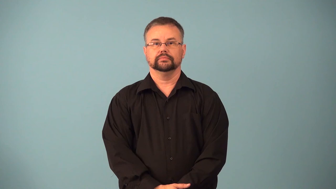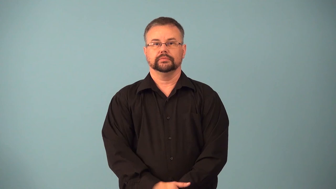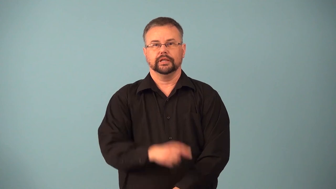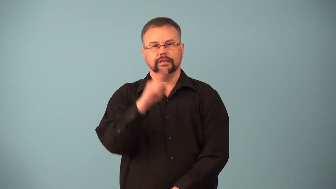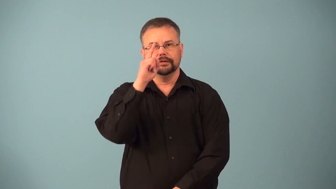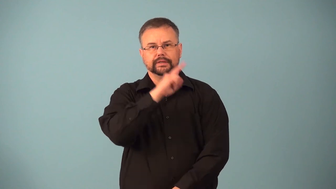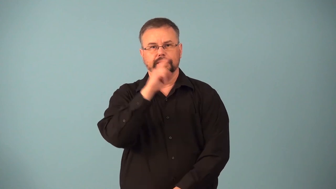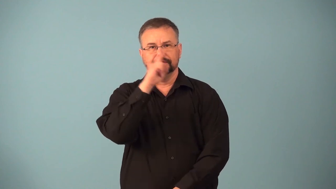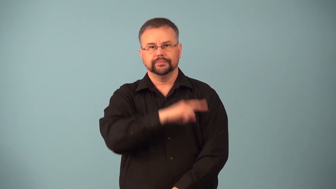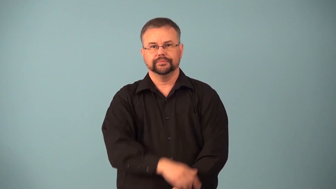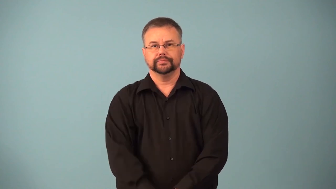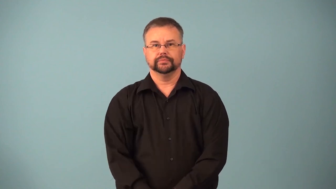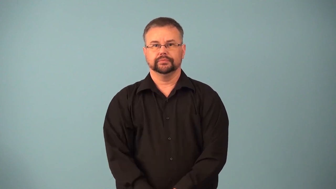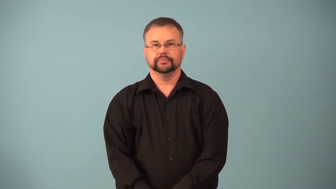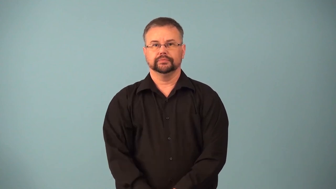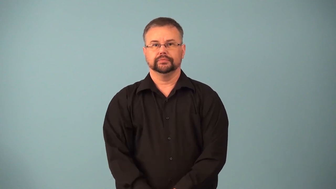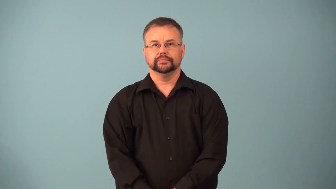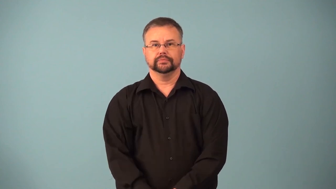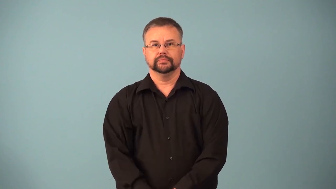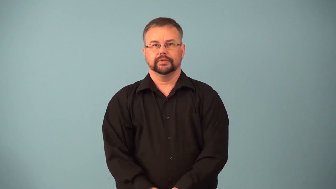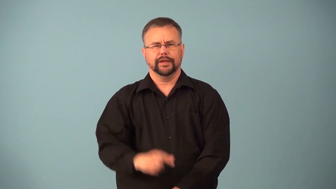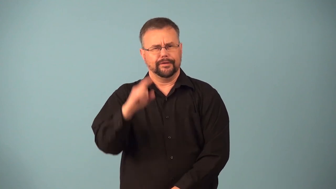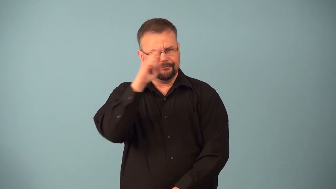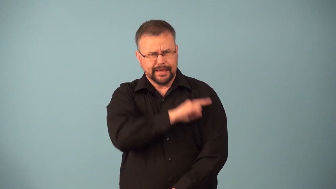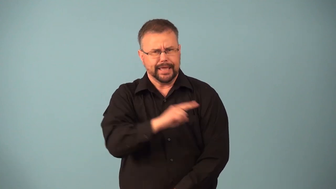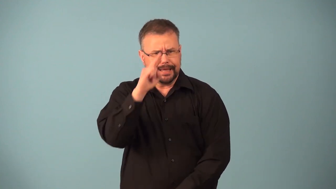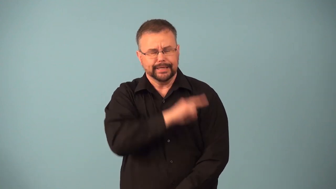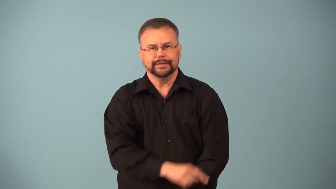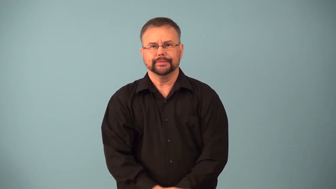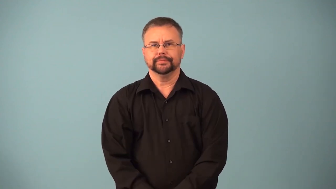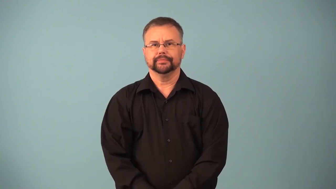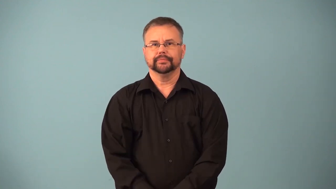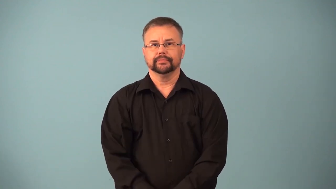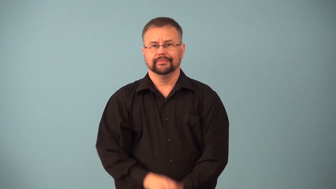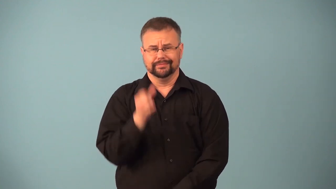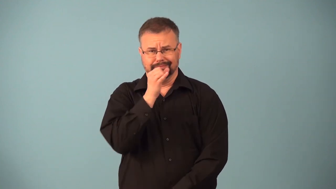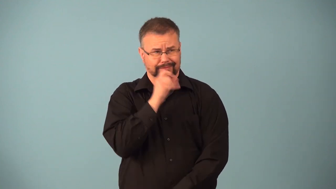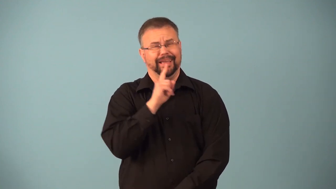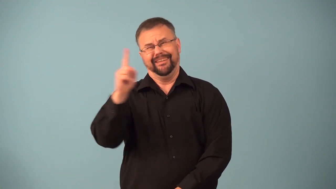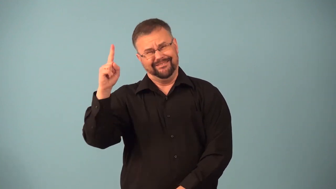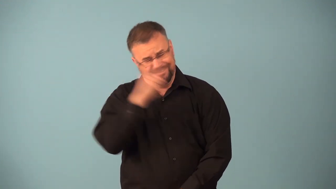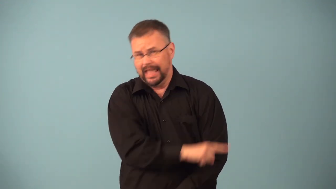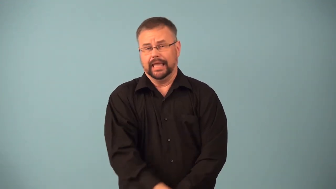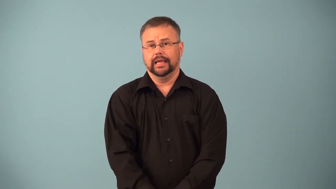fake,faker,fakest,phonier,phoniest